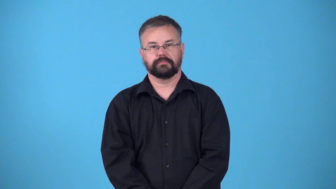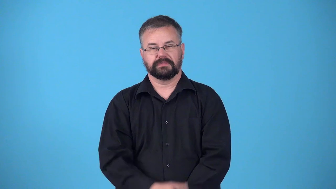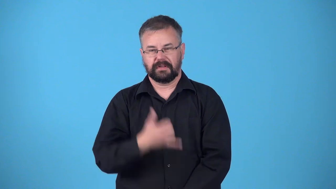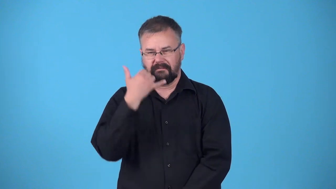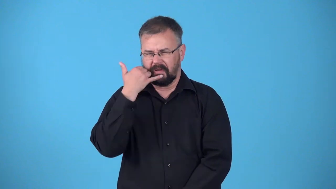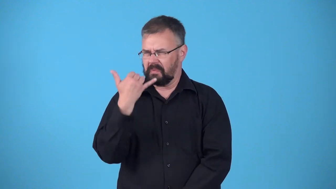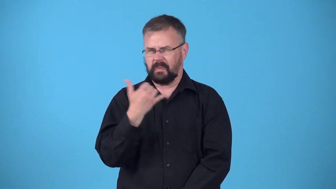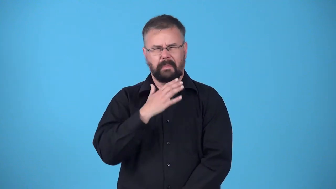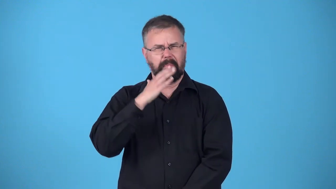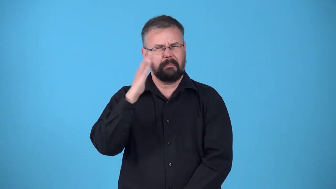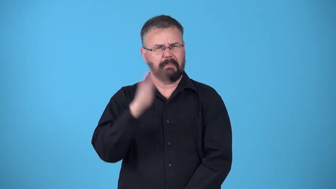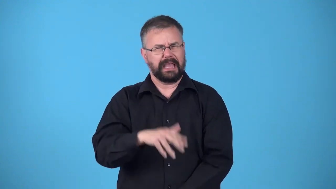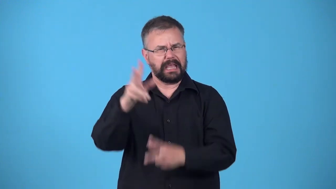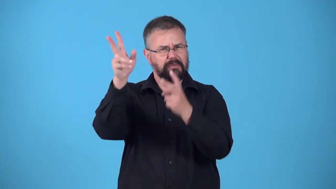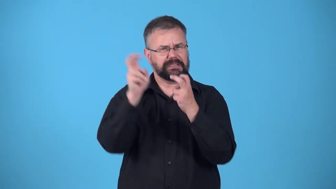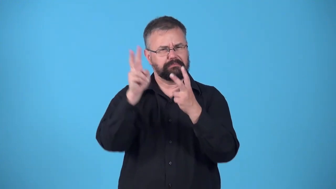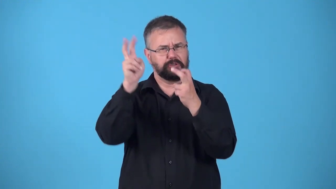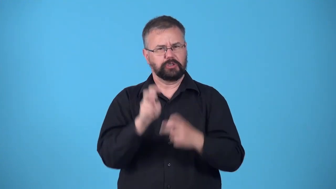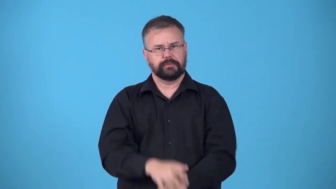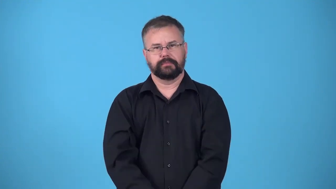crack up,break up-phone reception